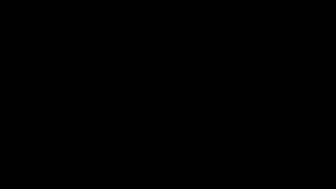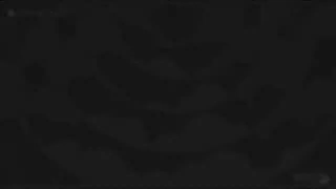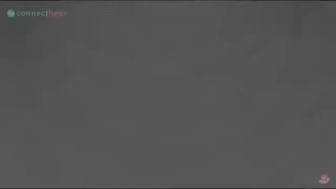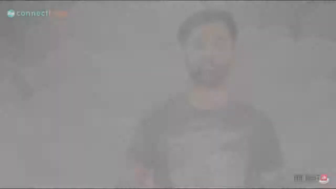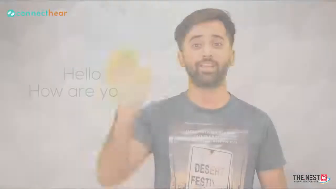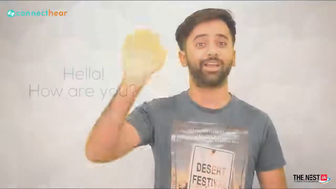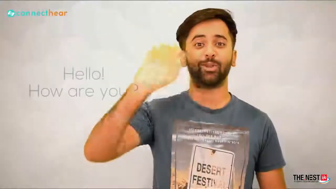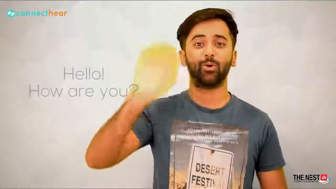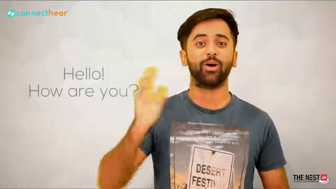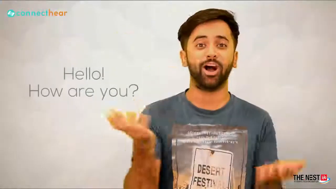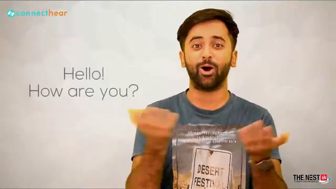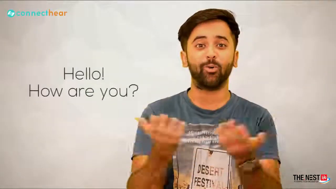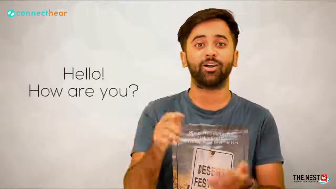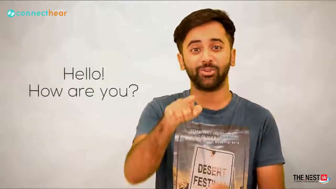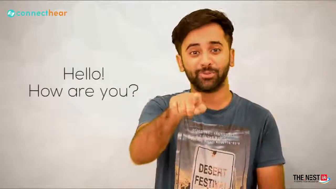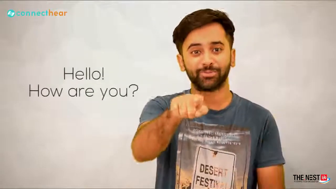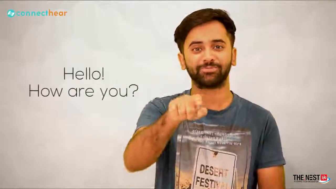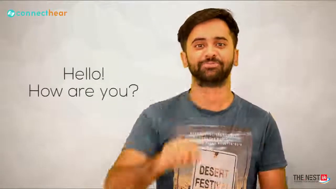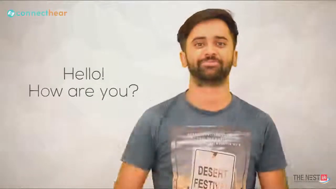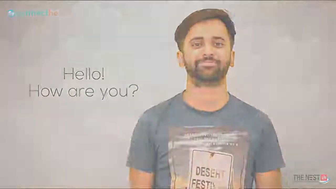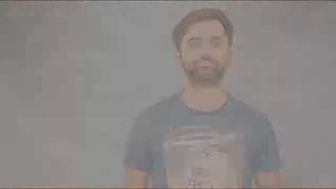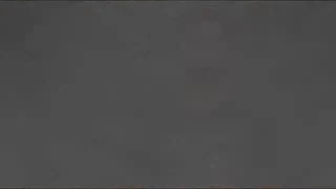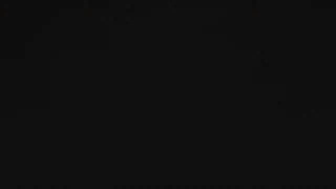Hello, how are you?